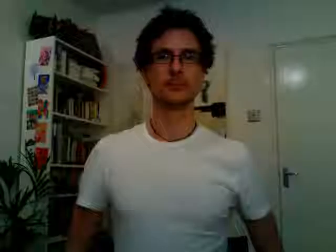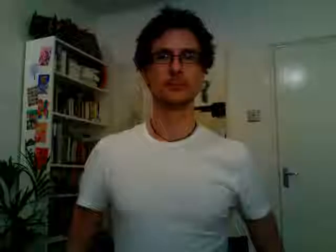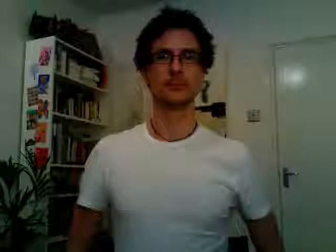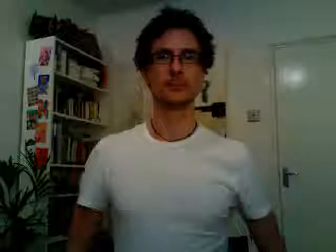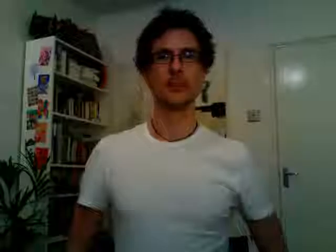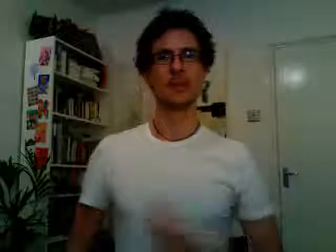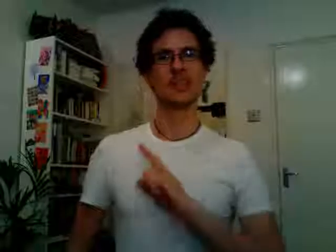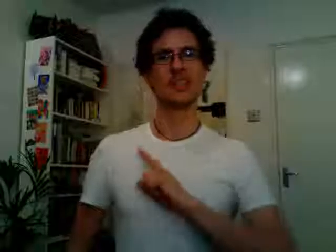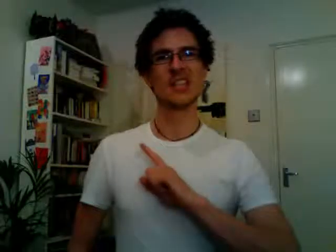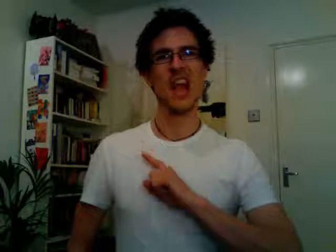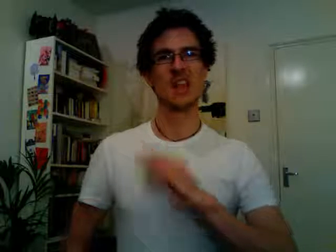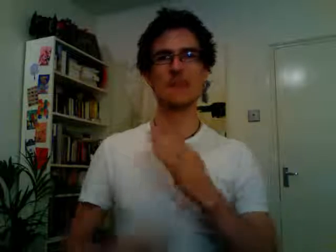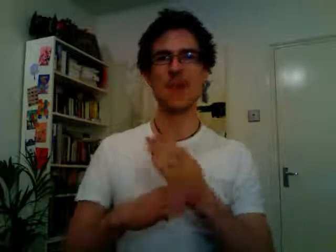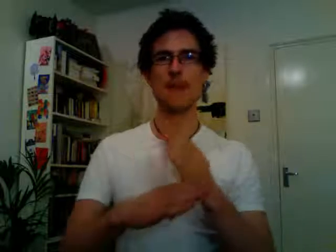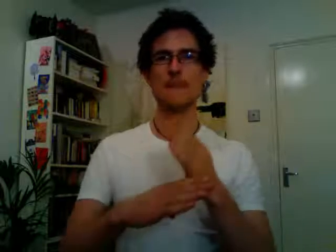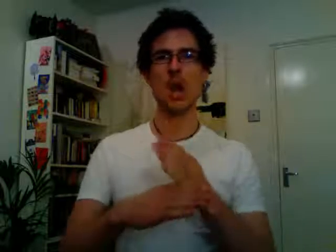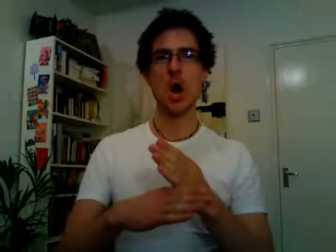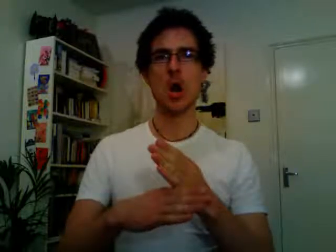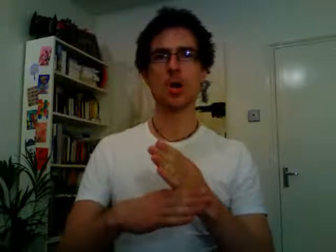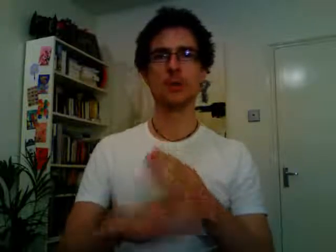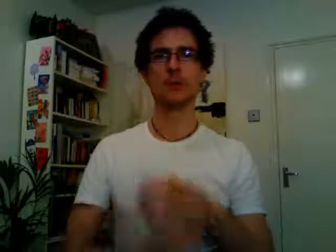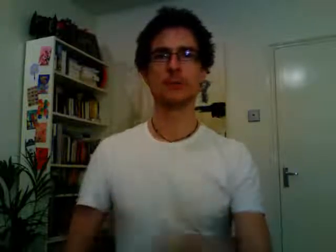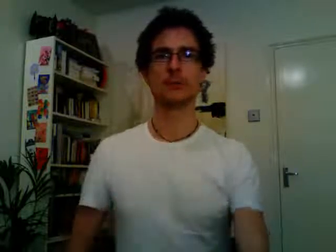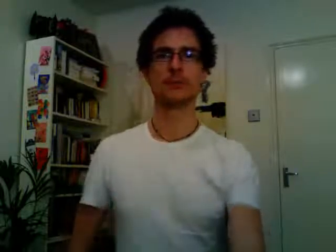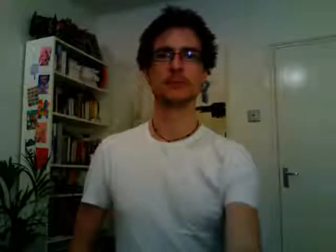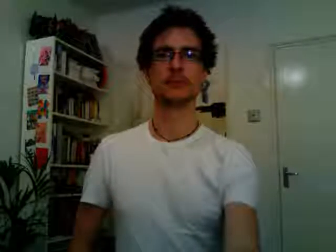self employed